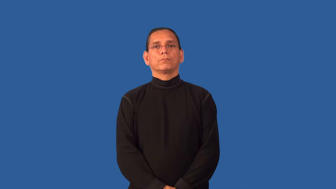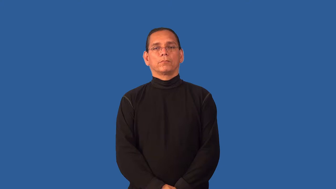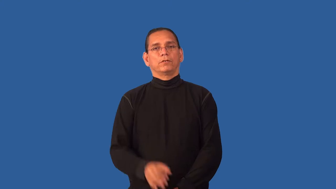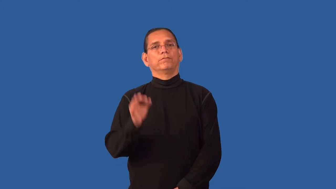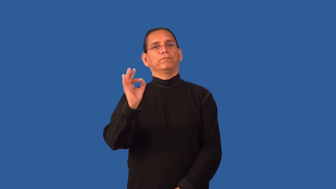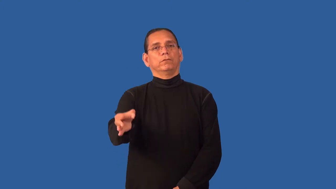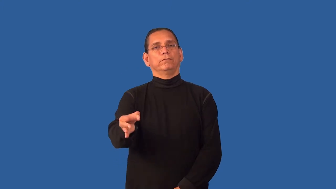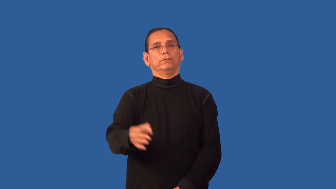forfeit-game